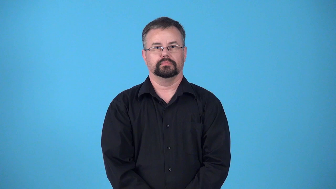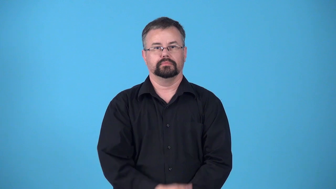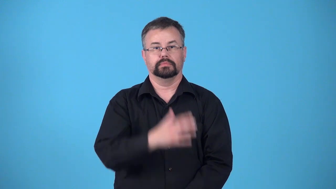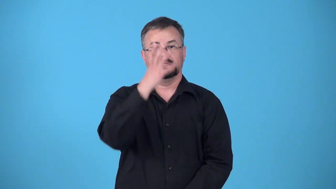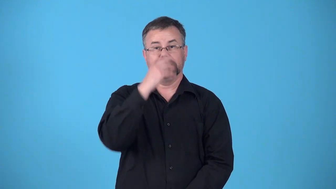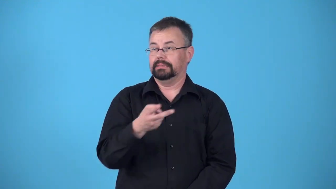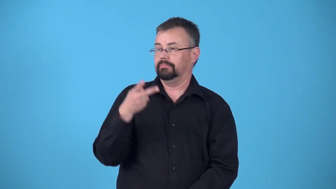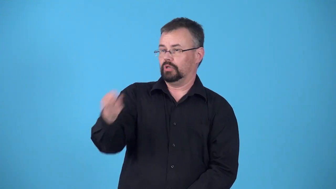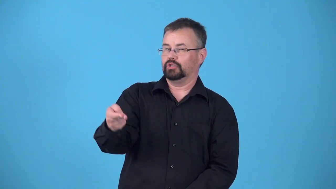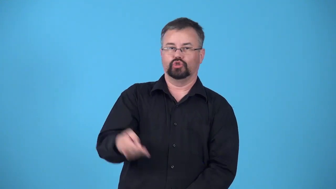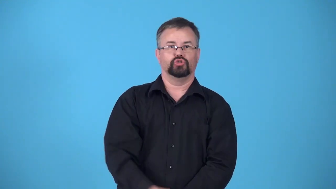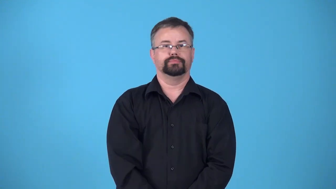crash